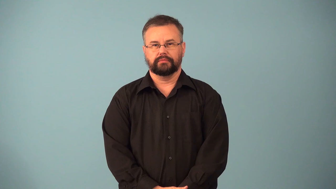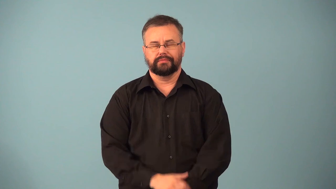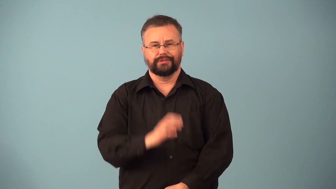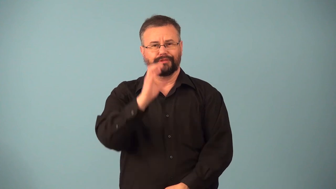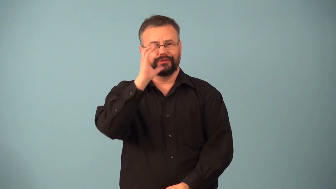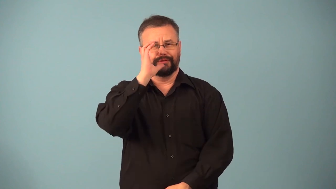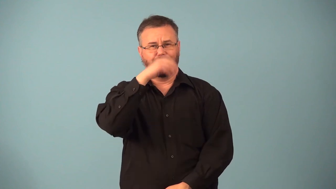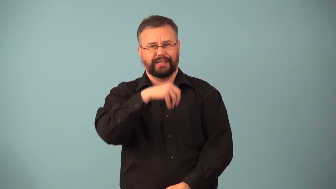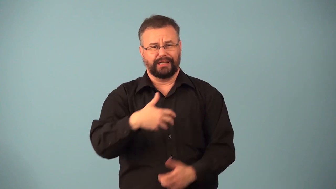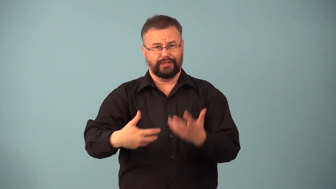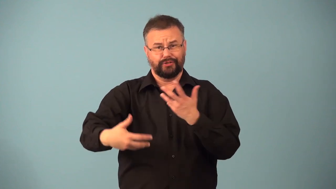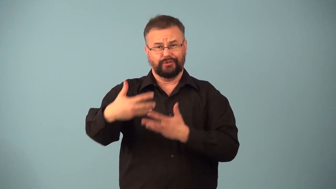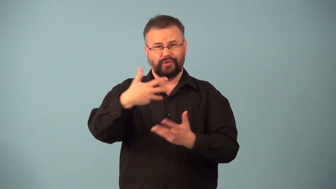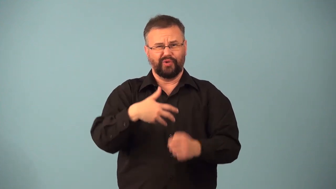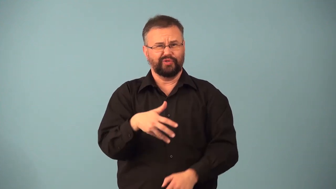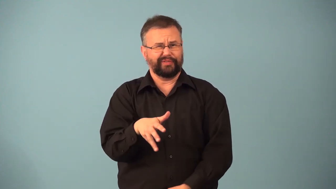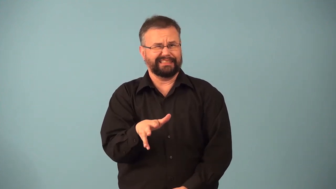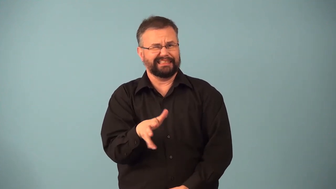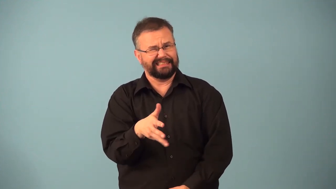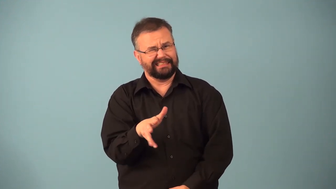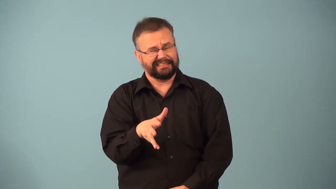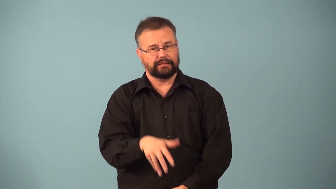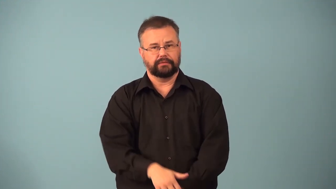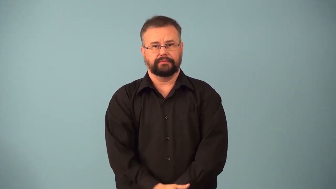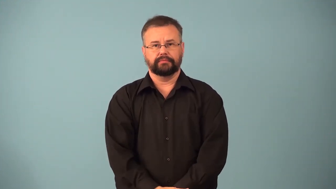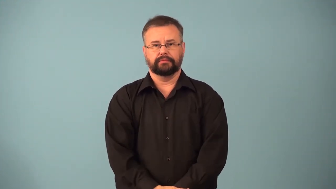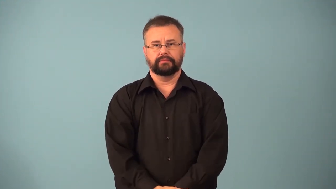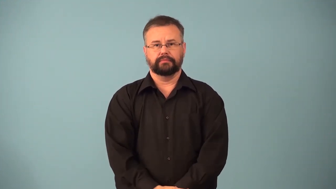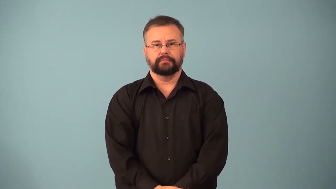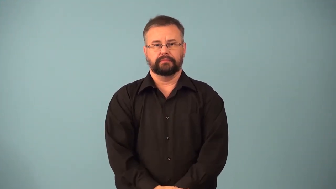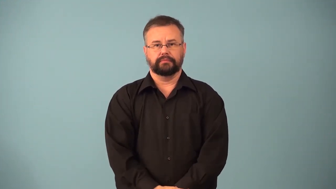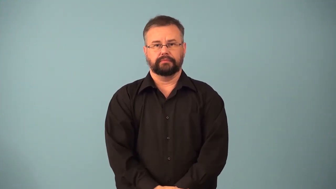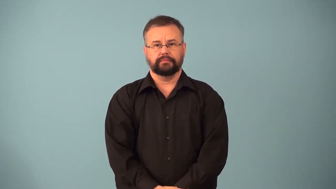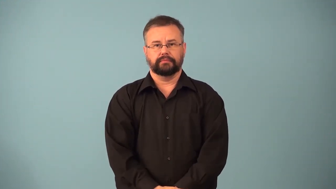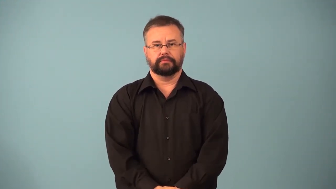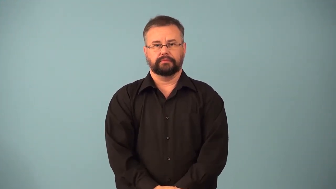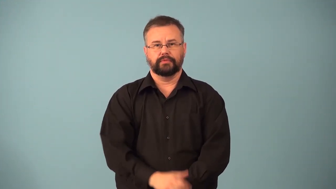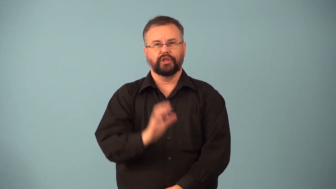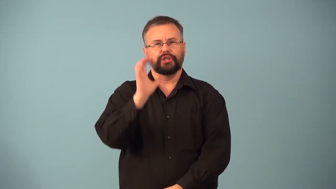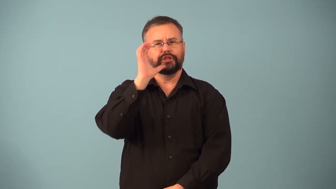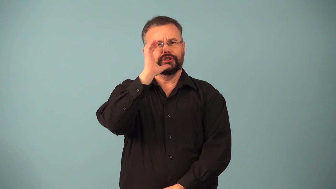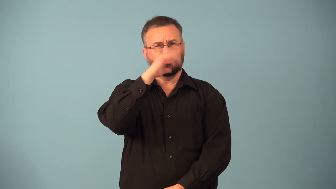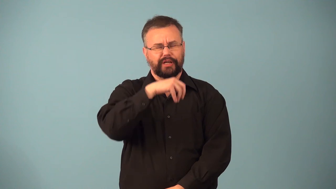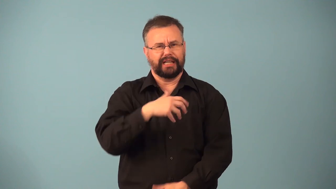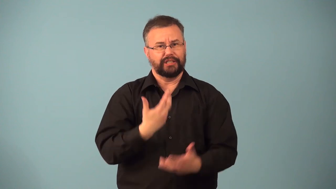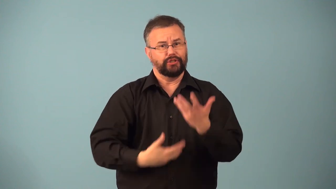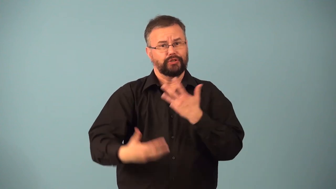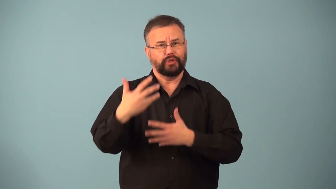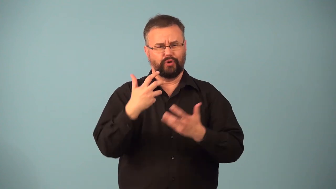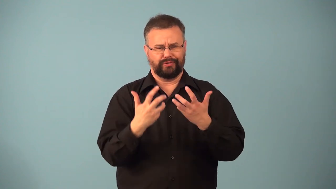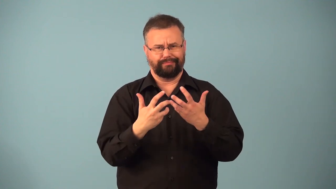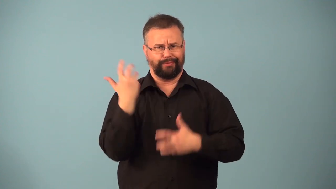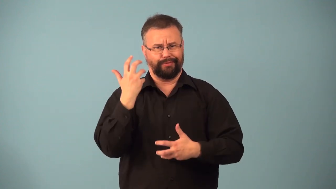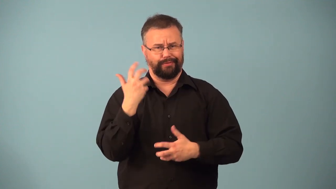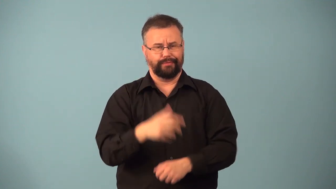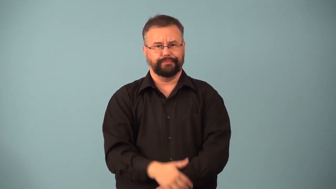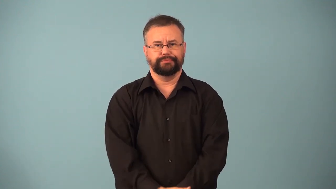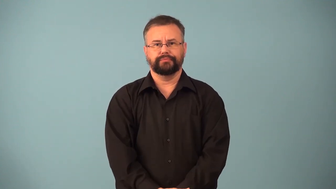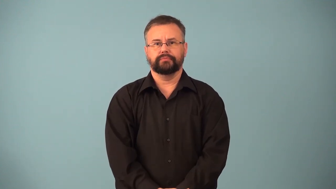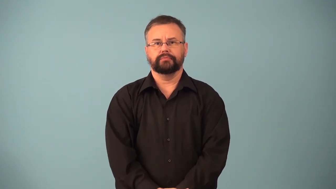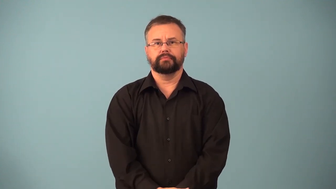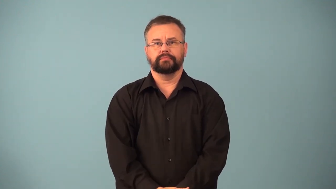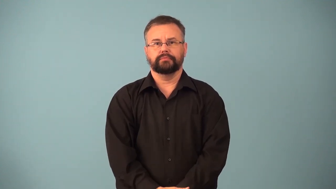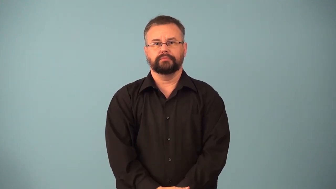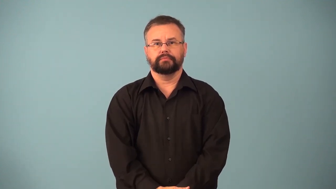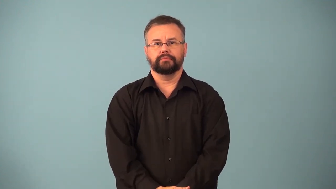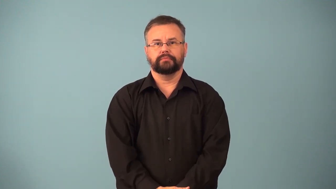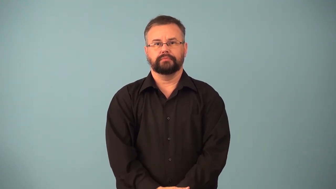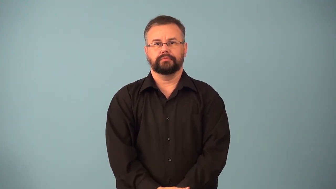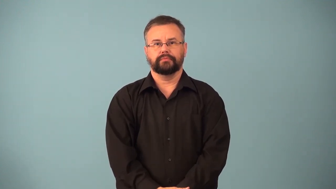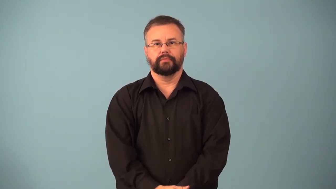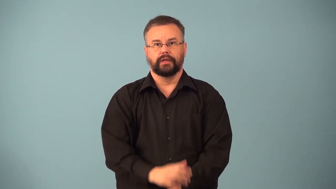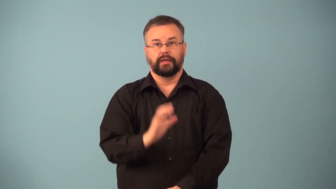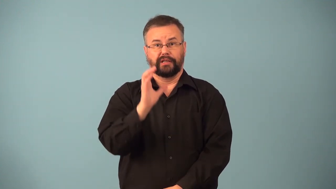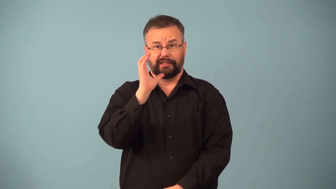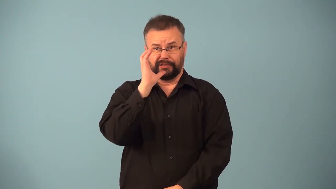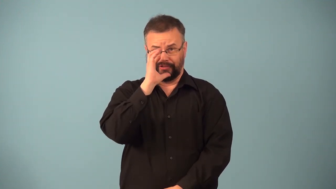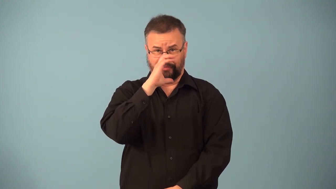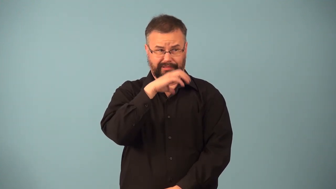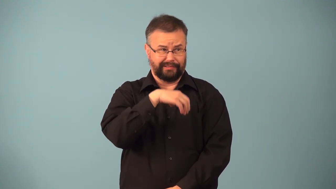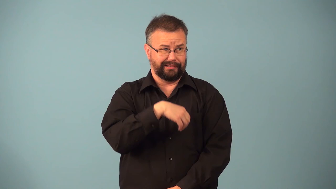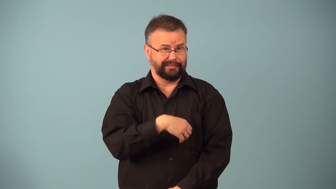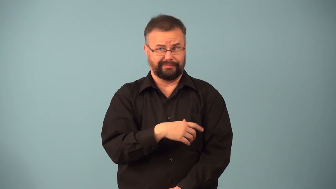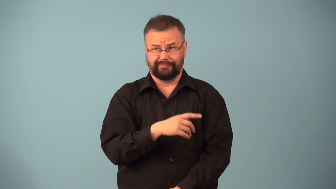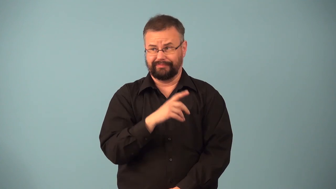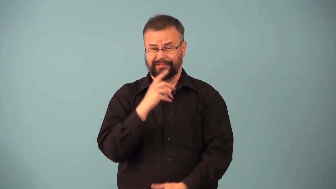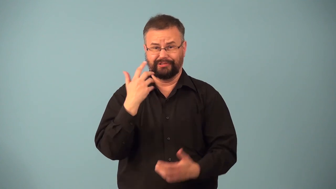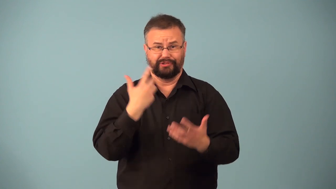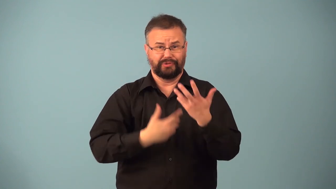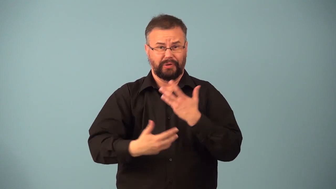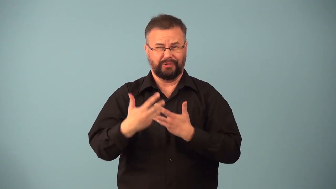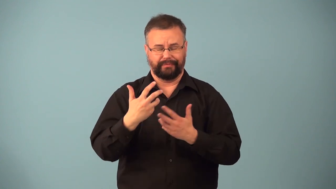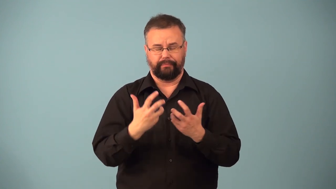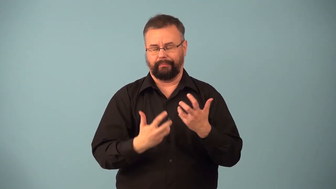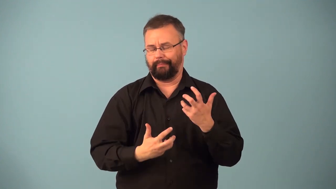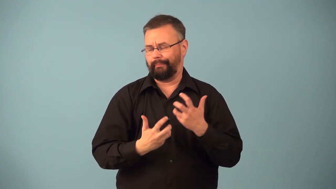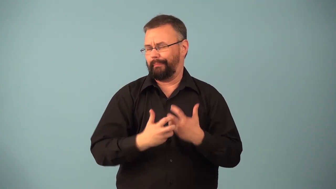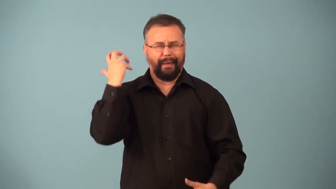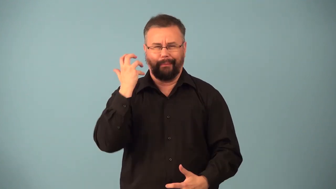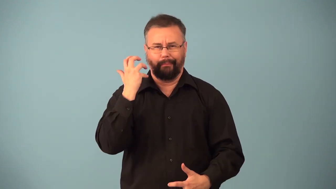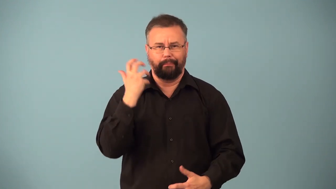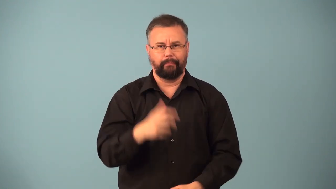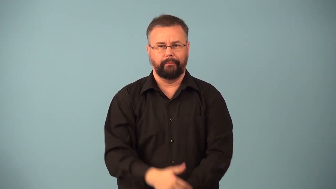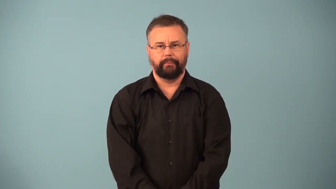dorky, dorkier, dorkiest